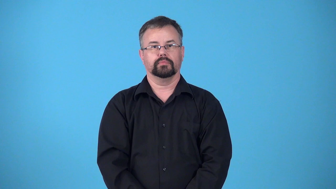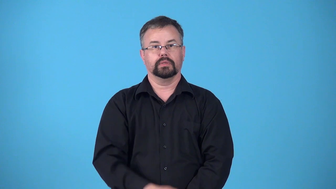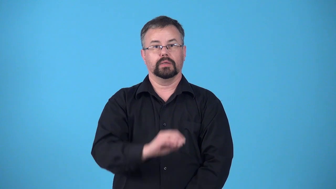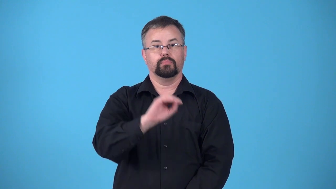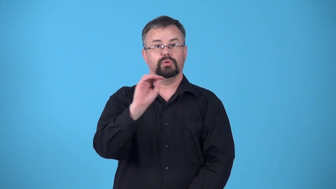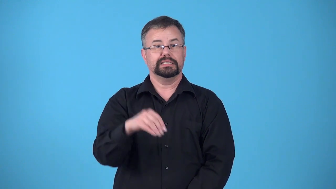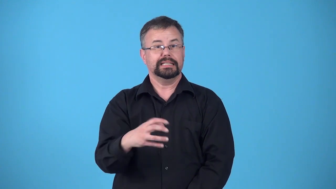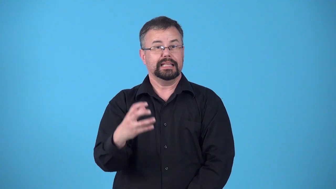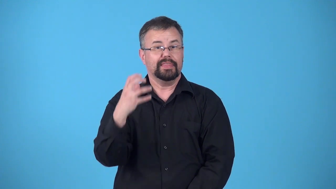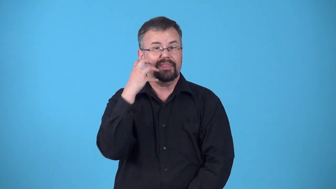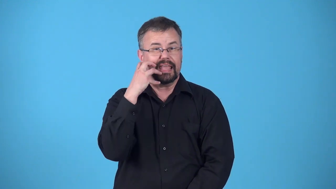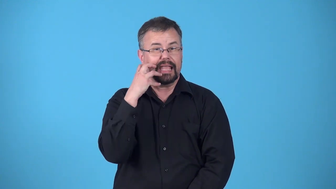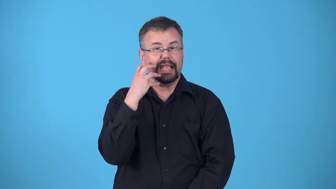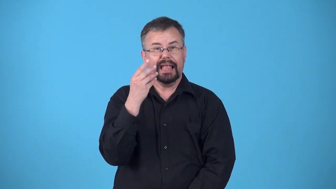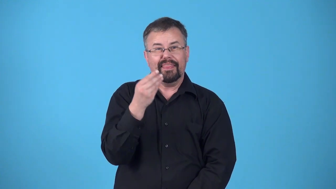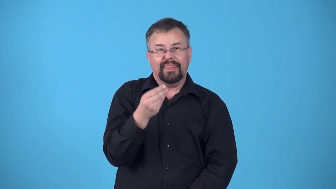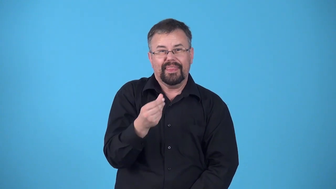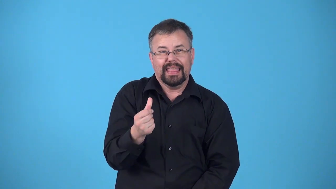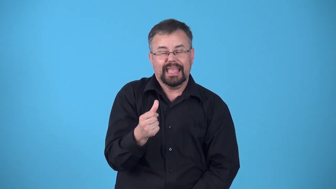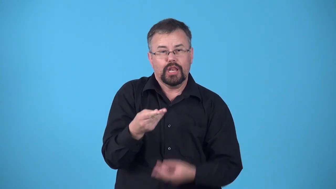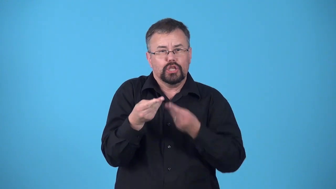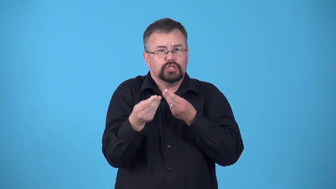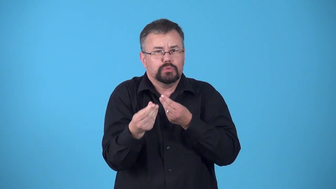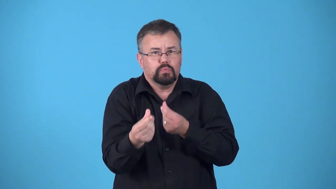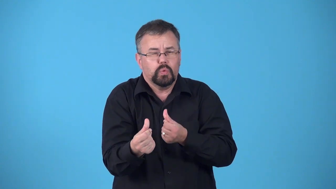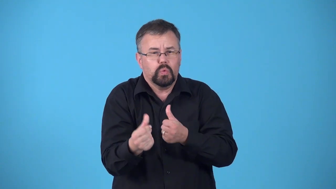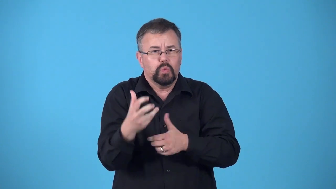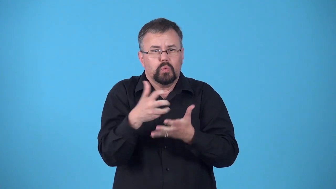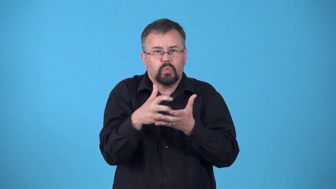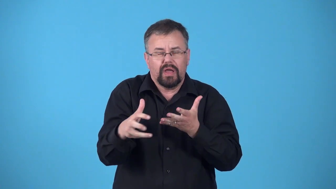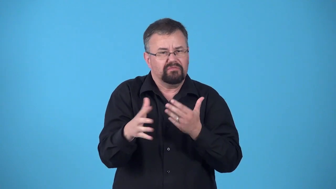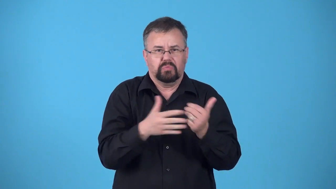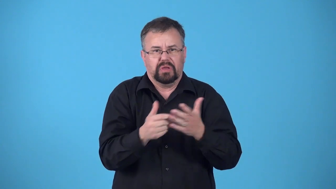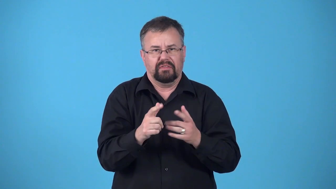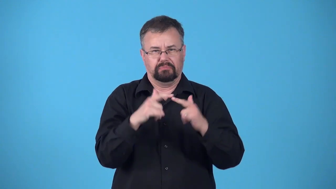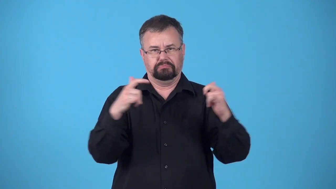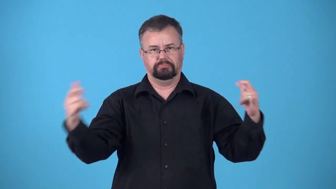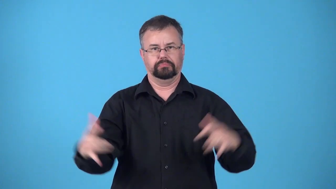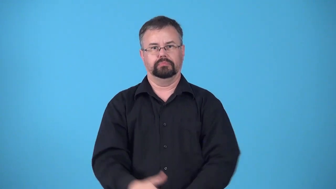consistency